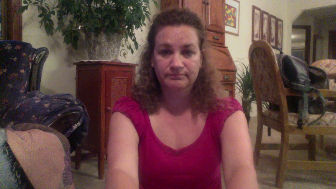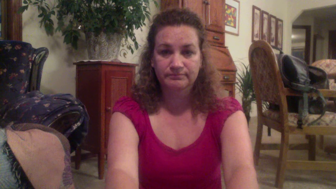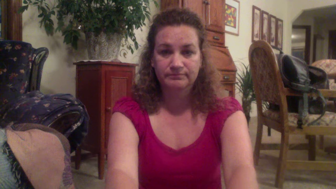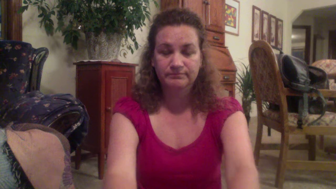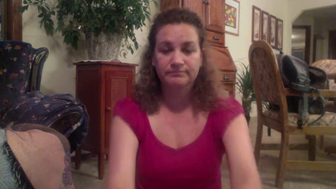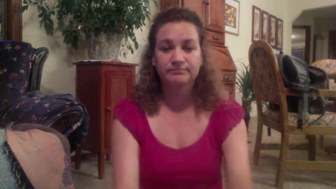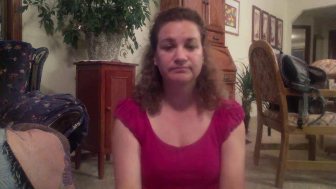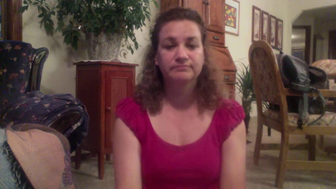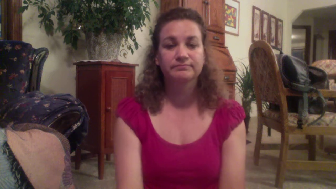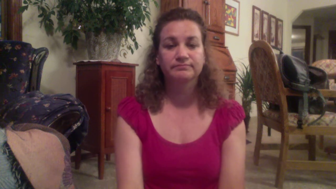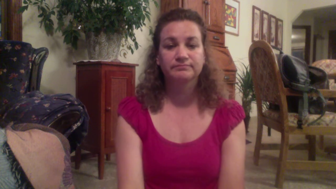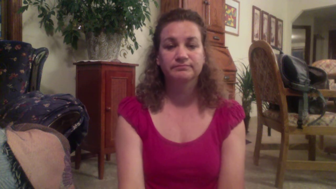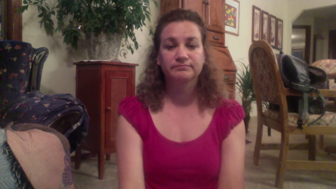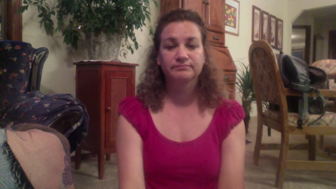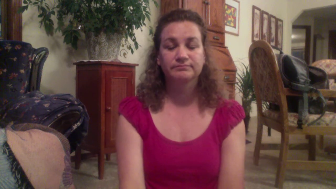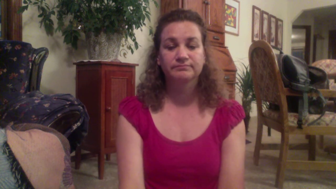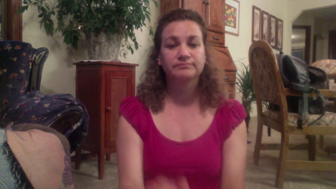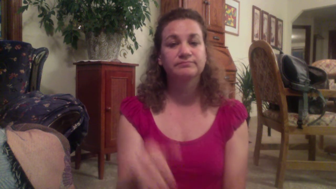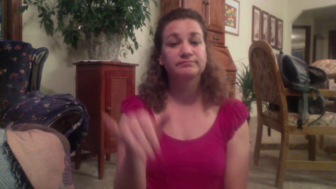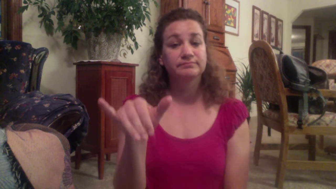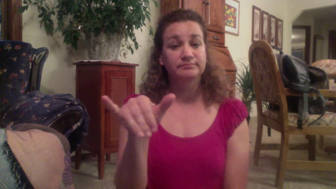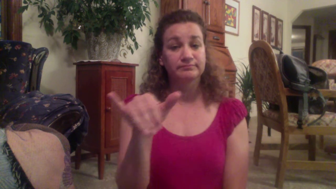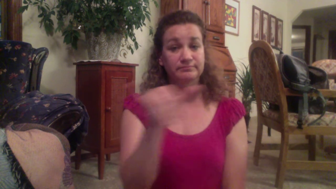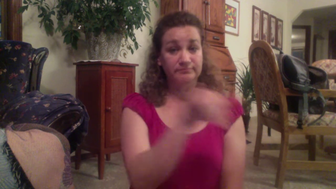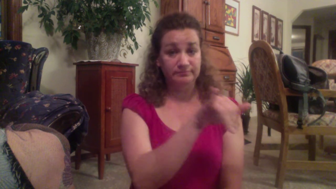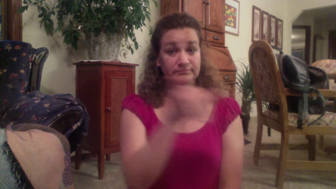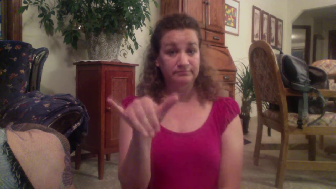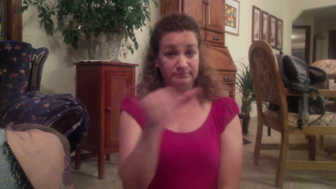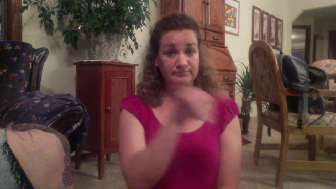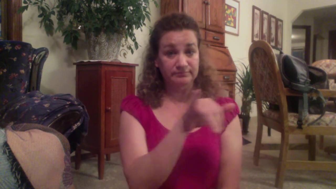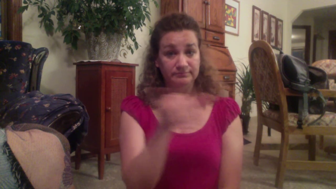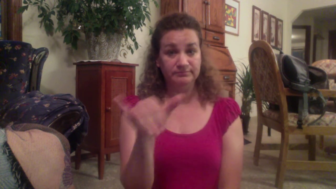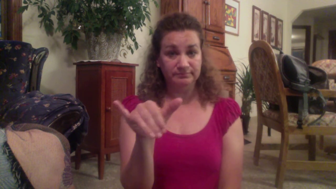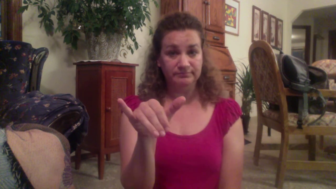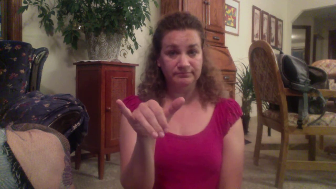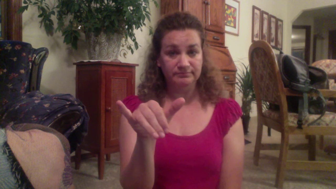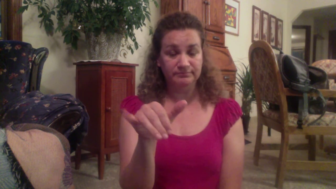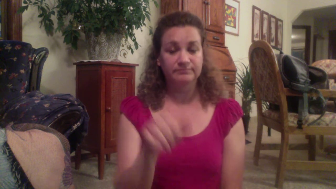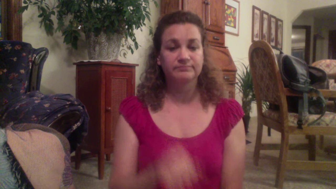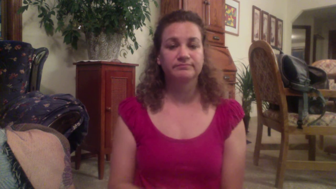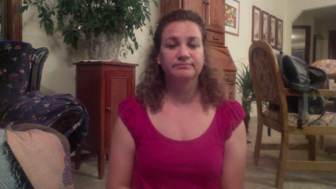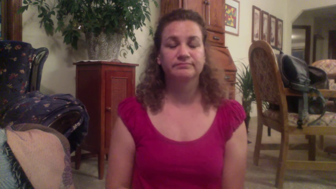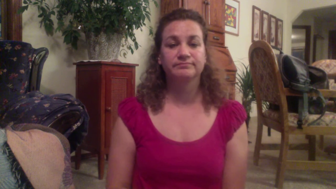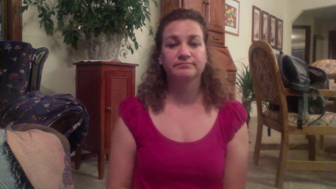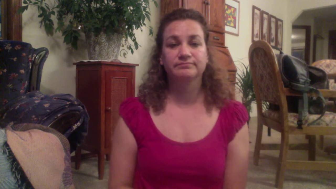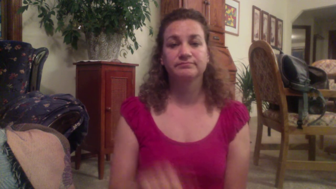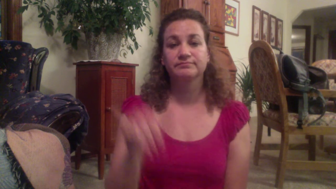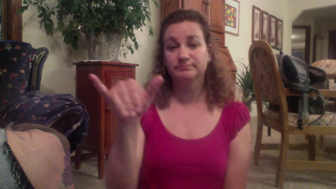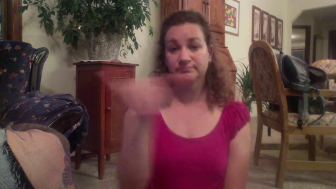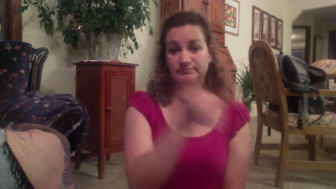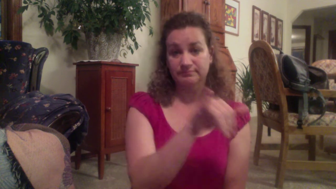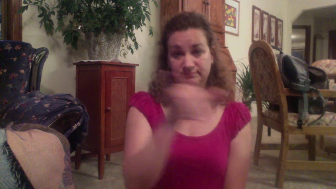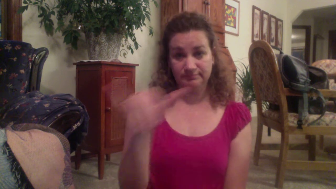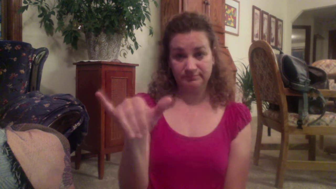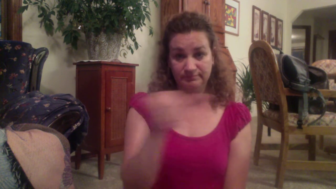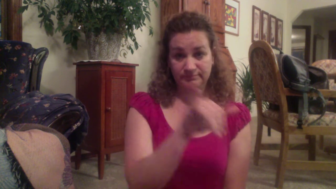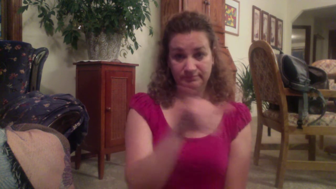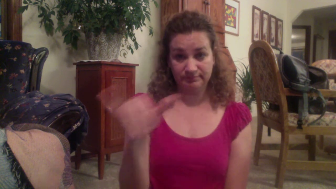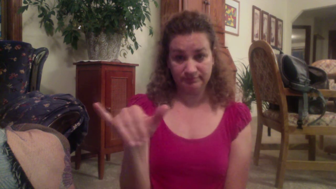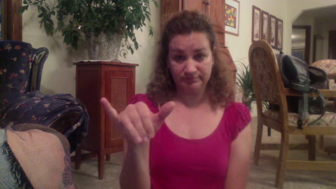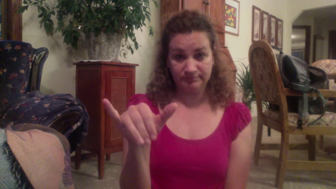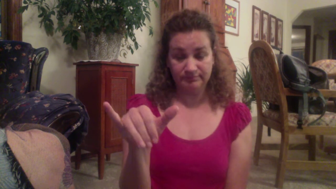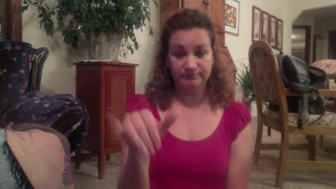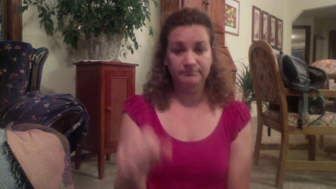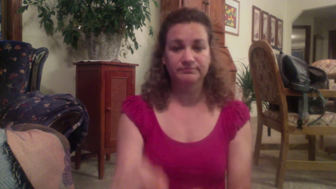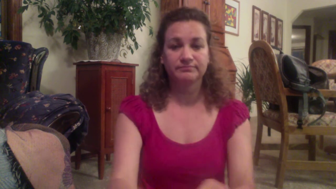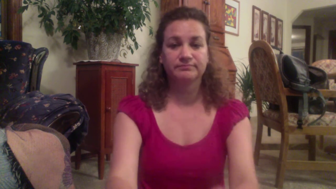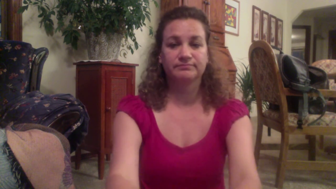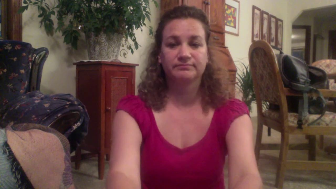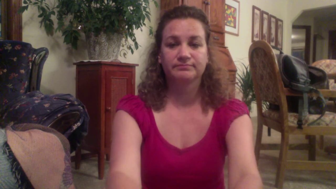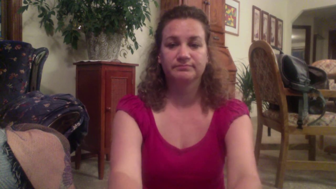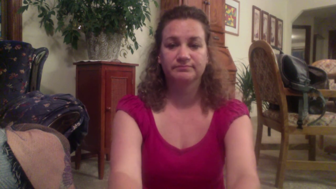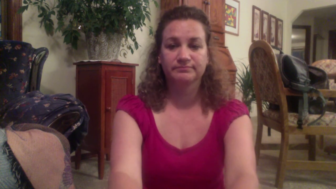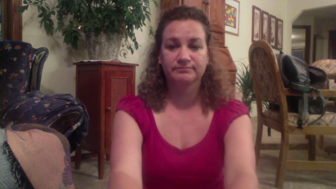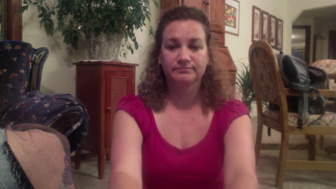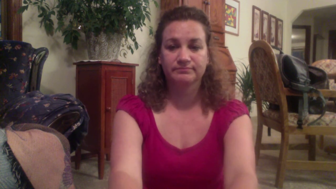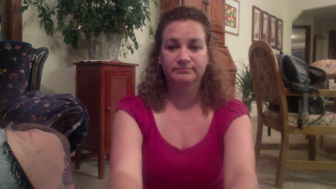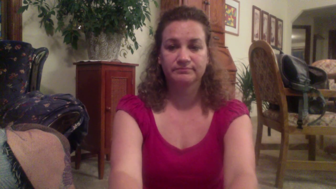SAME